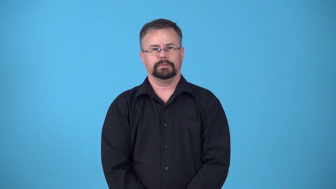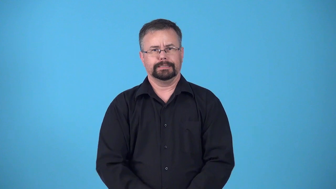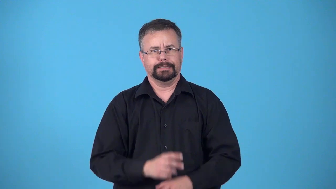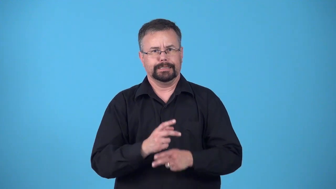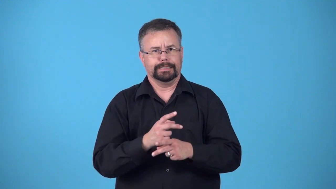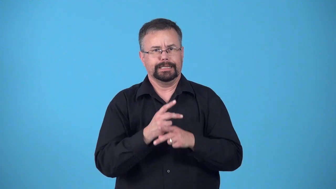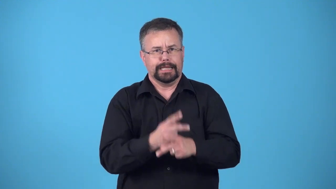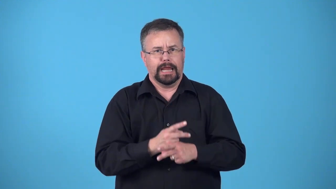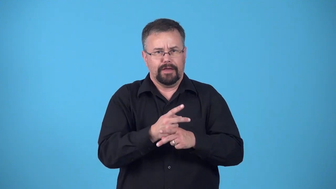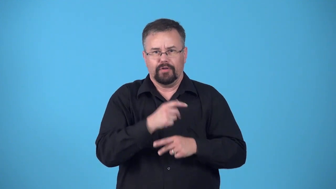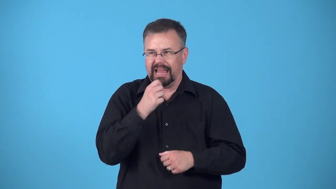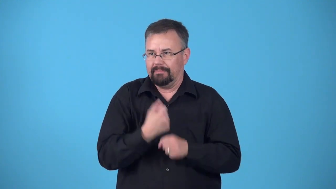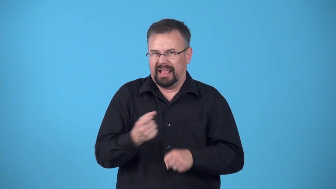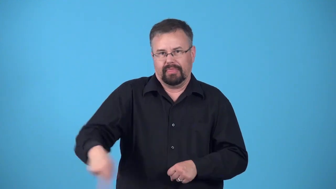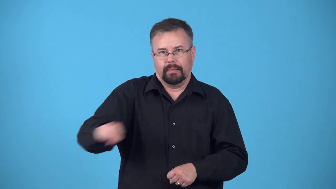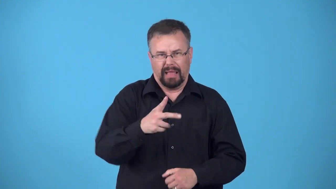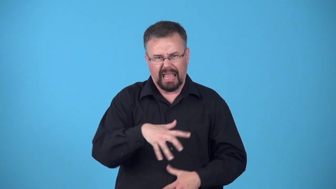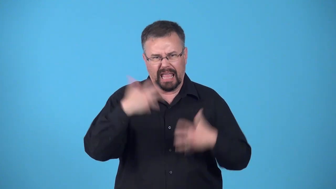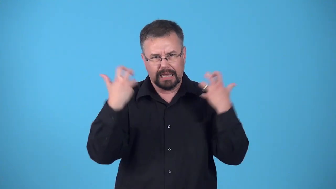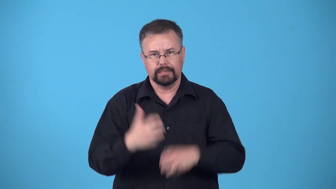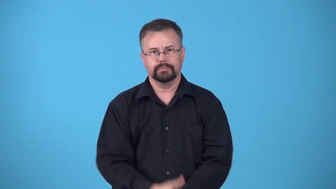walk a tightrope